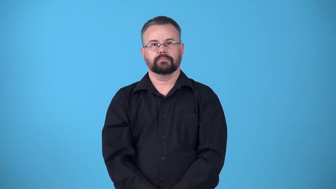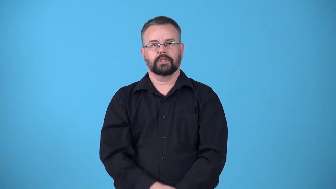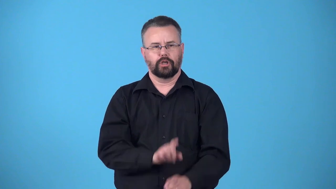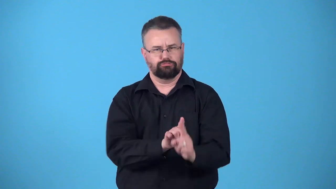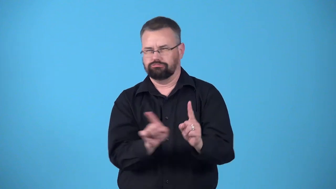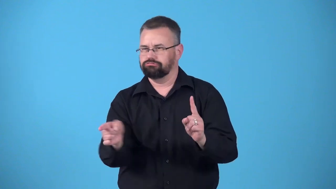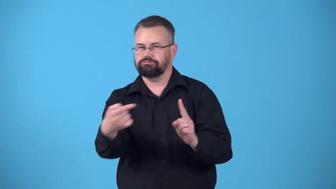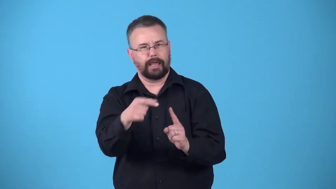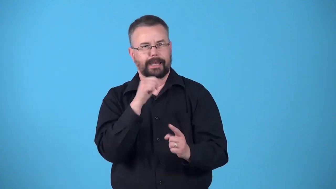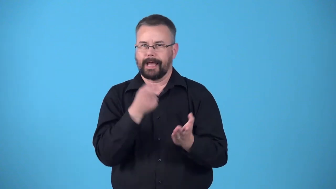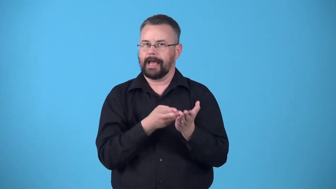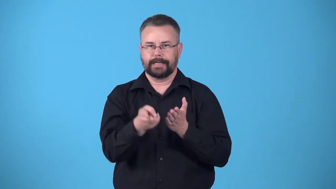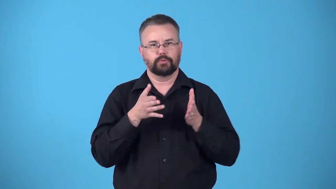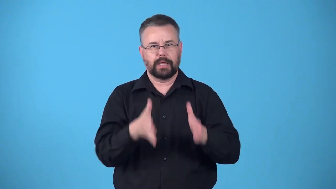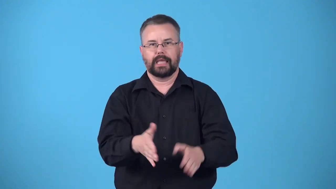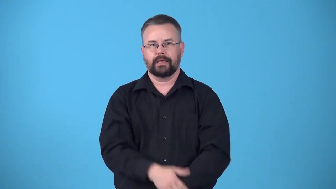by the back door